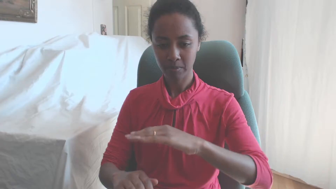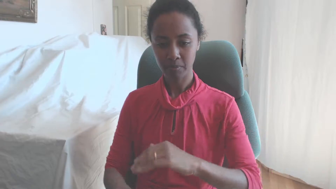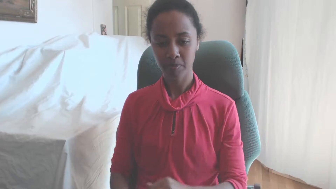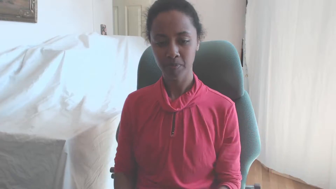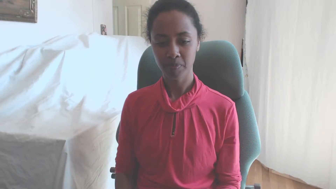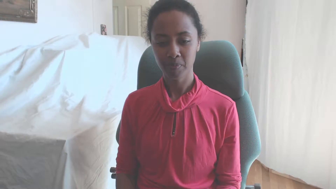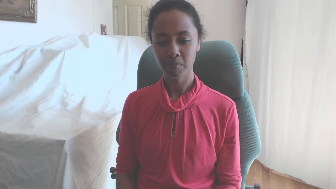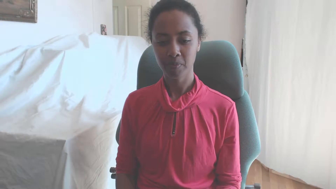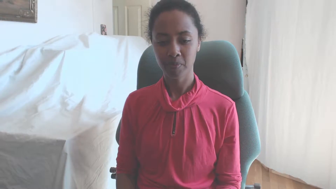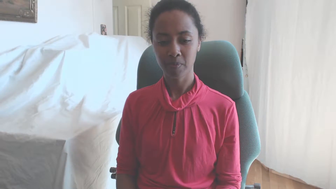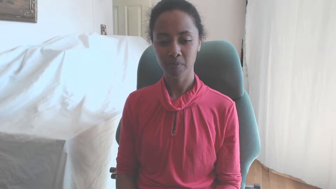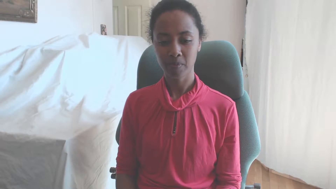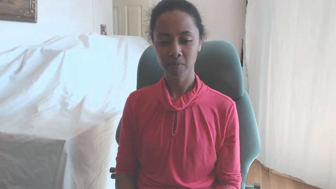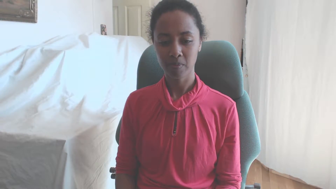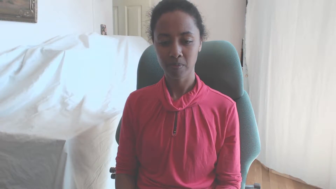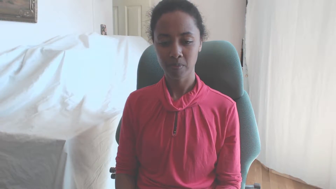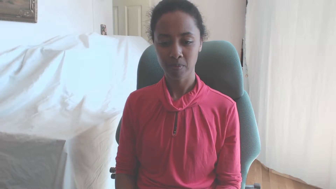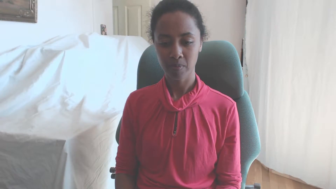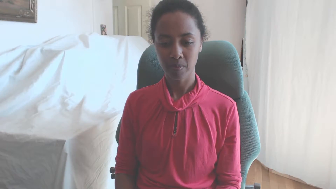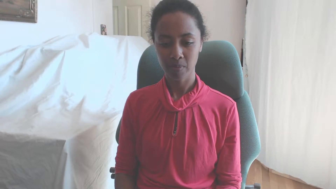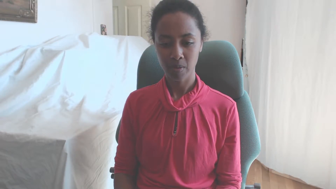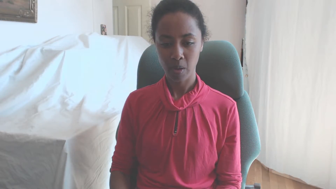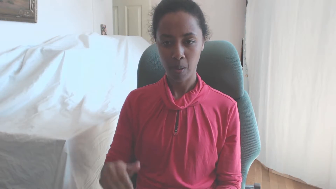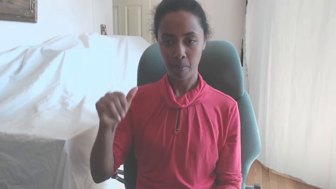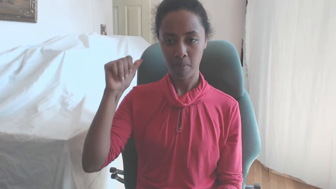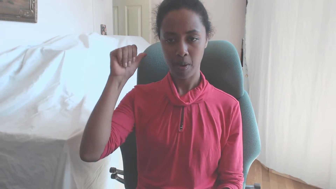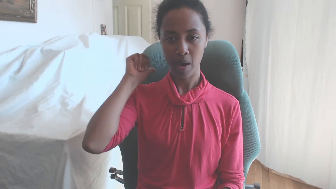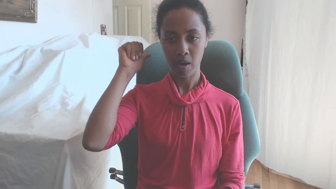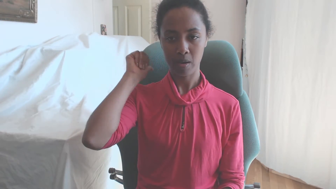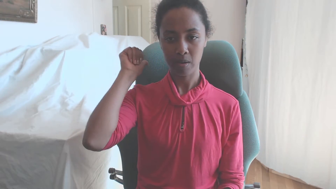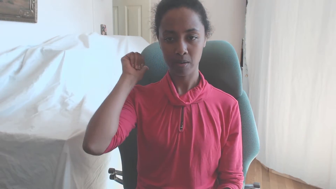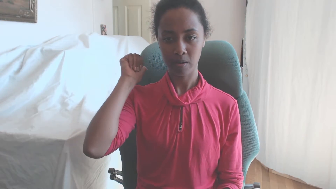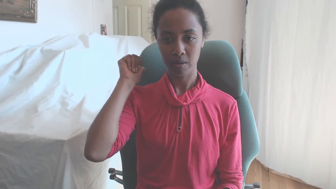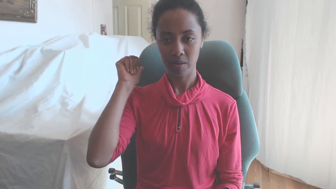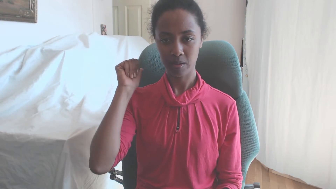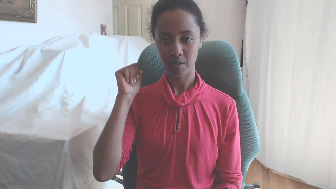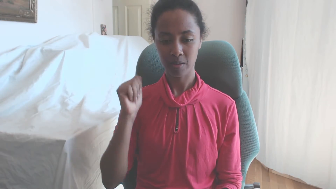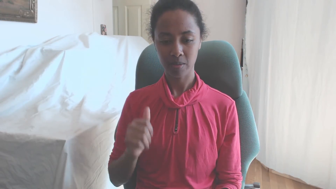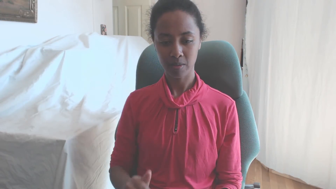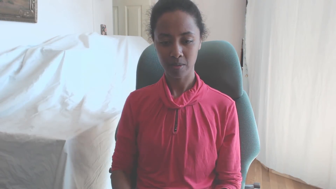behind